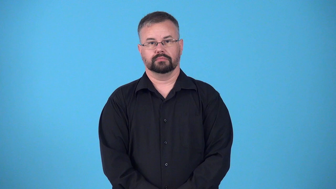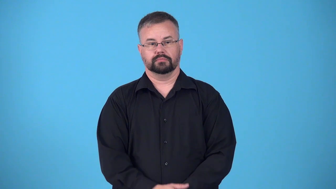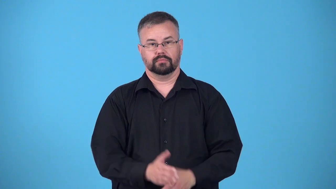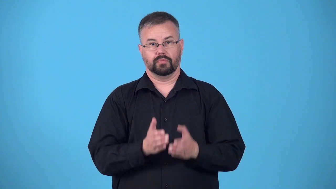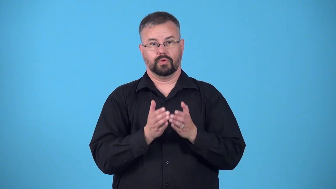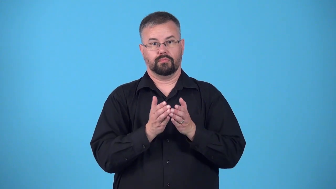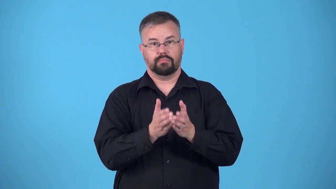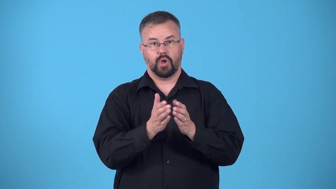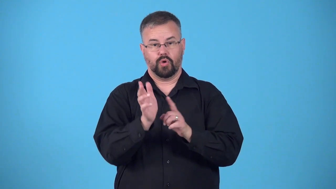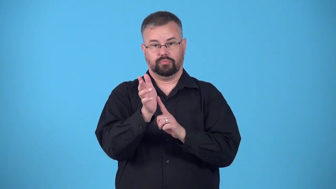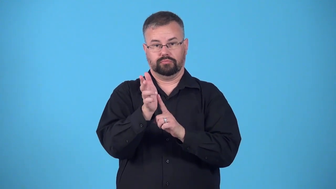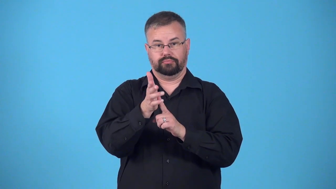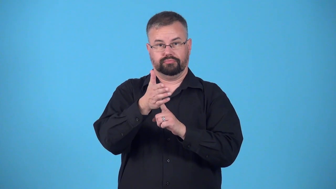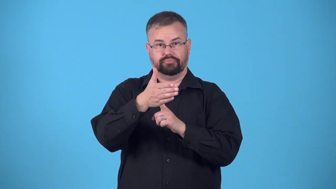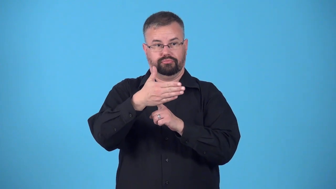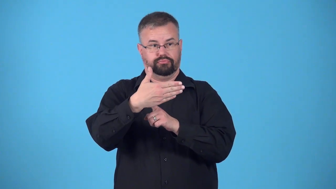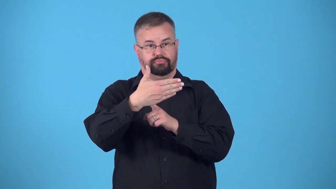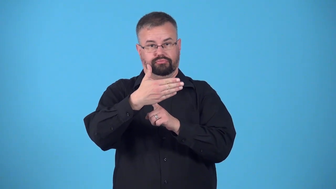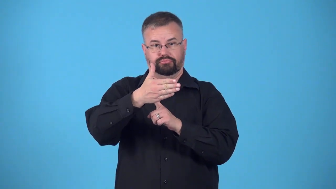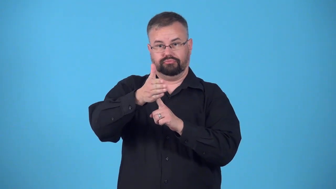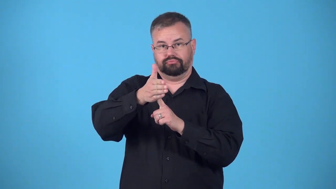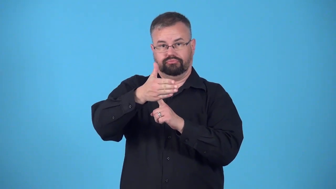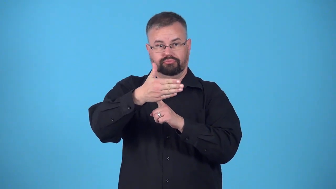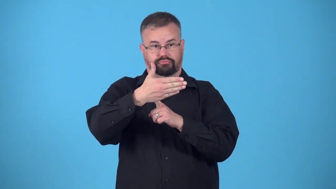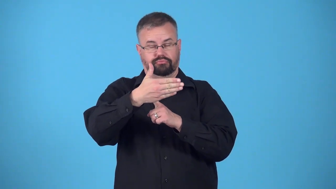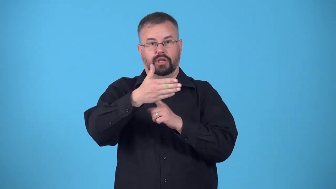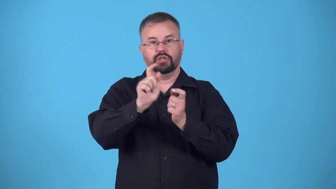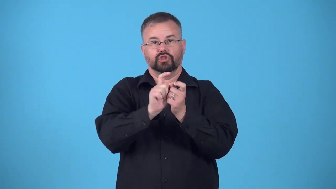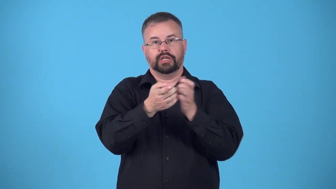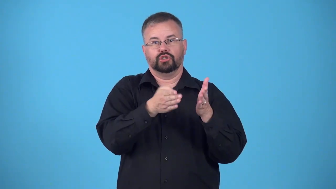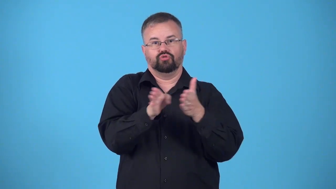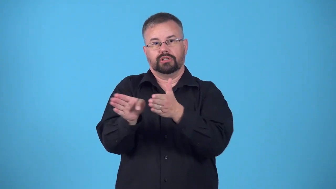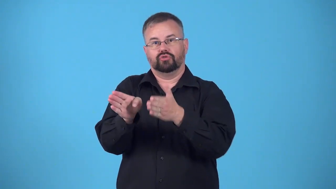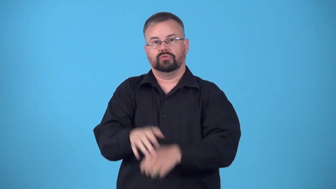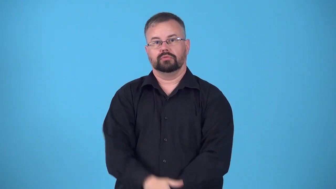tack-boat